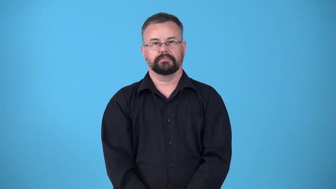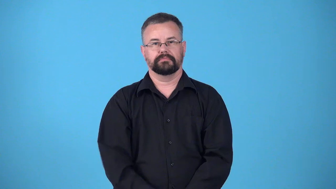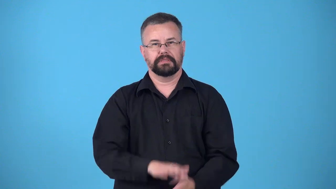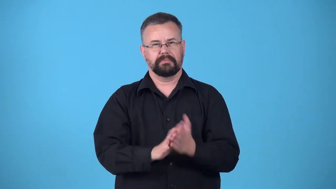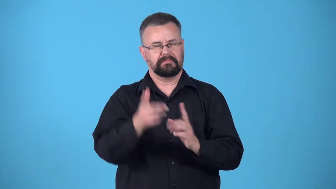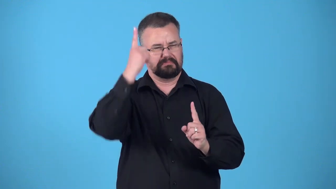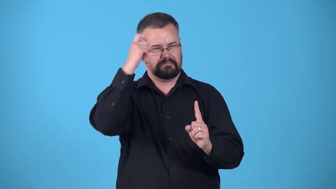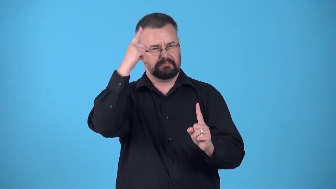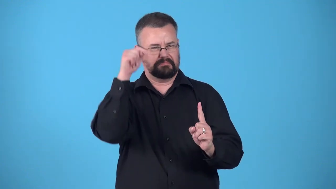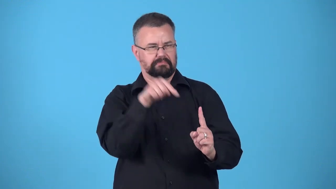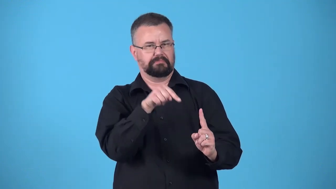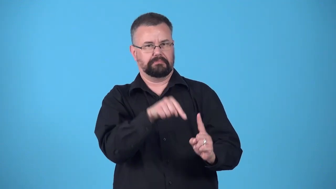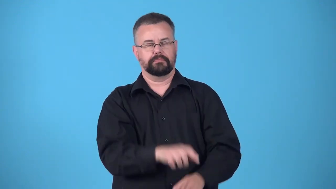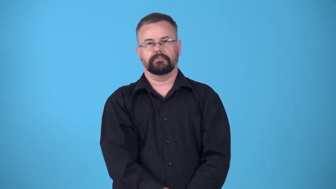defile